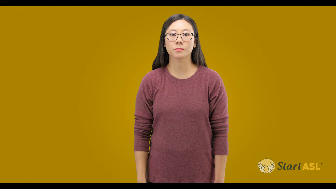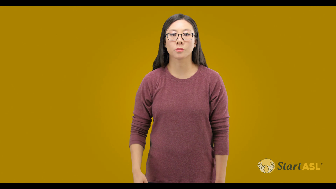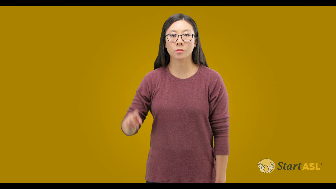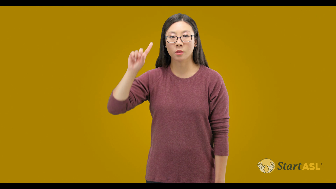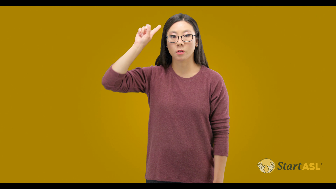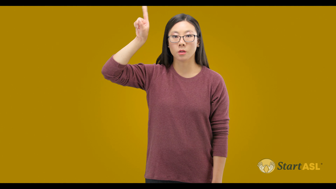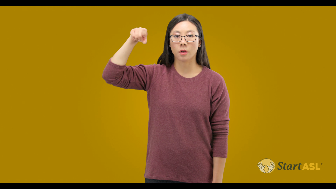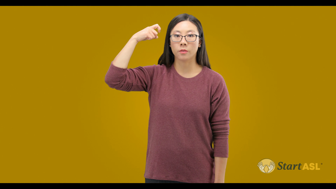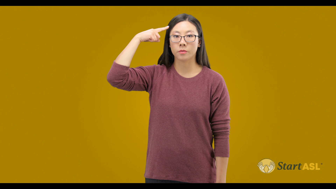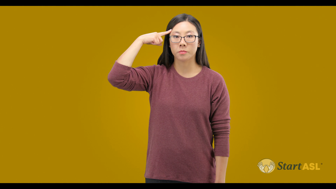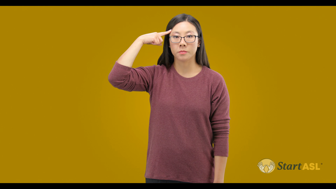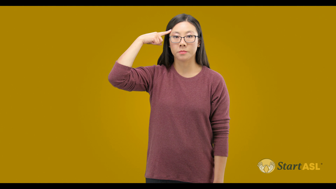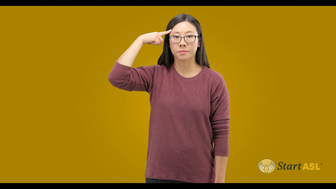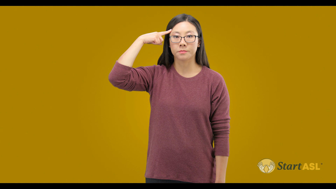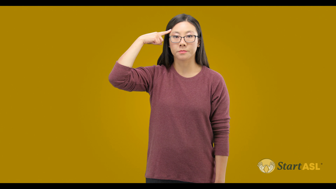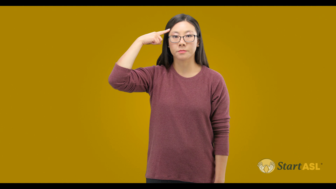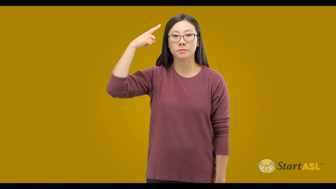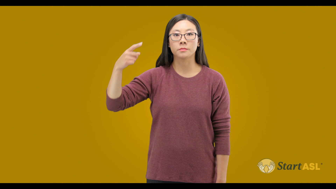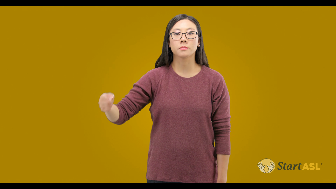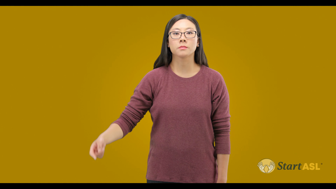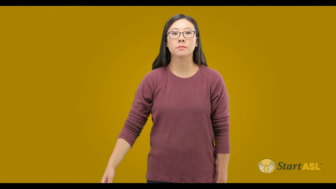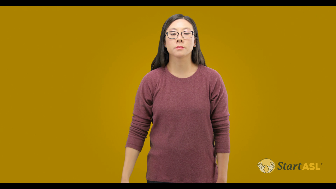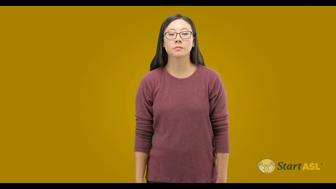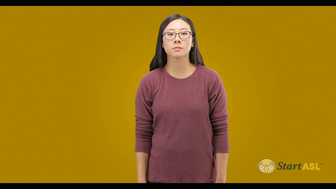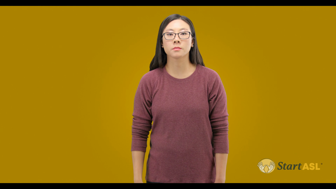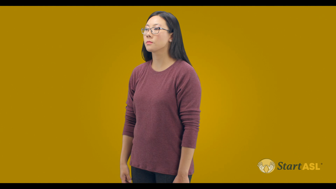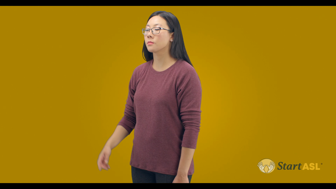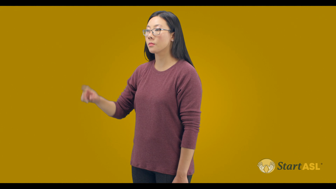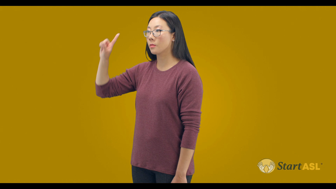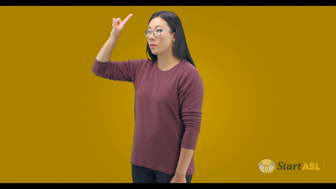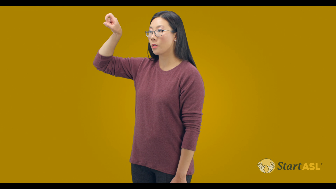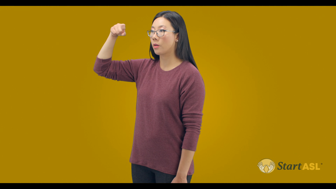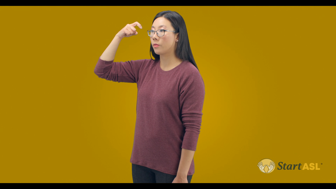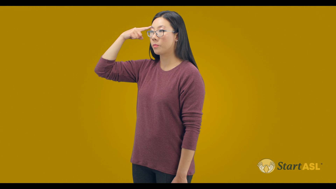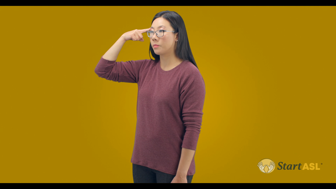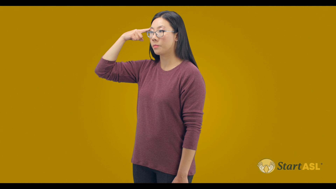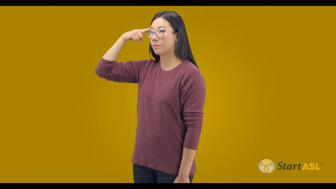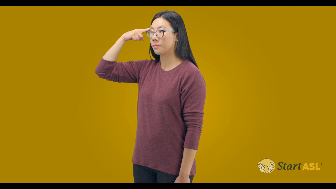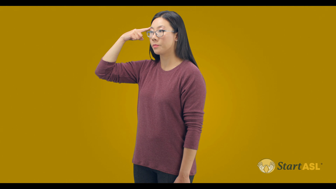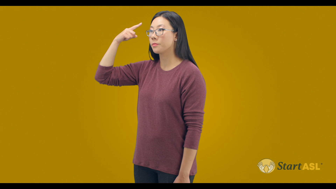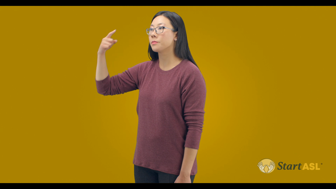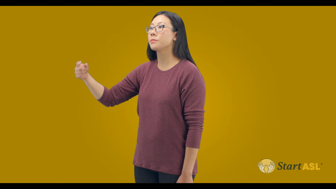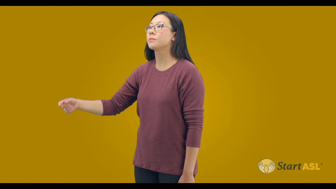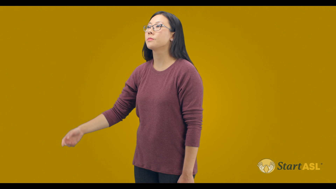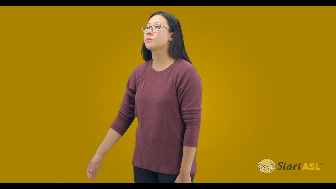government